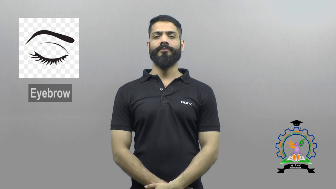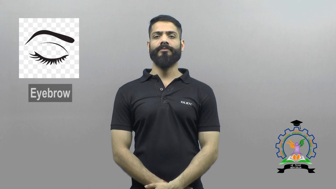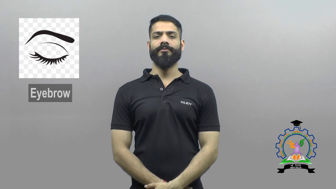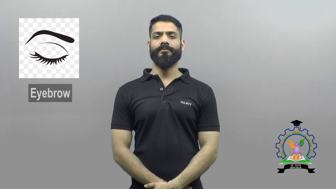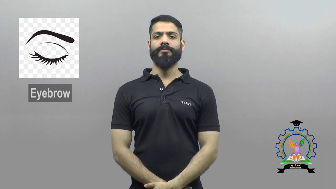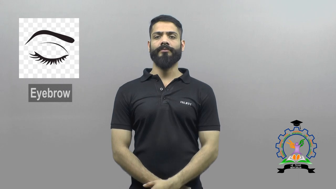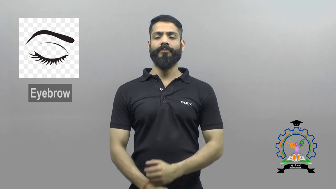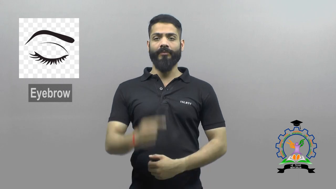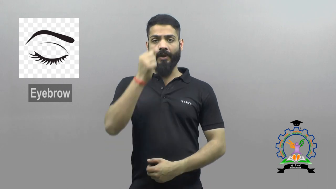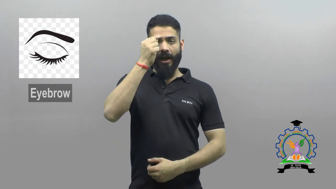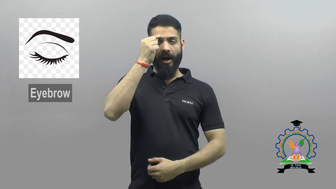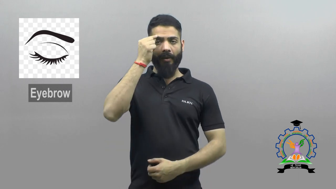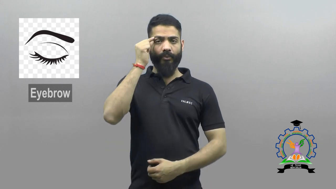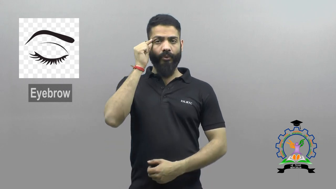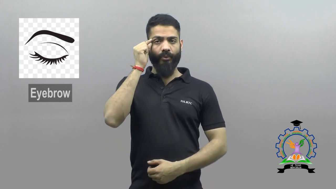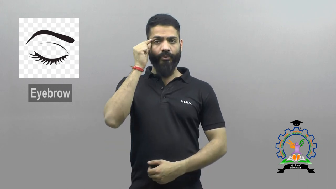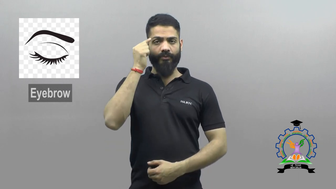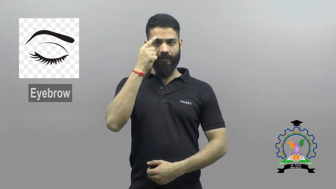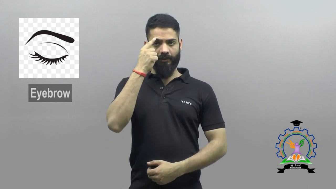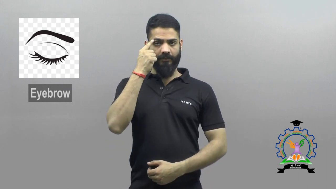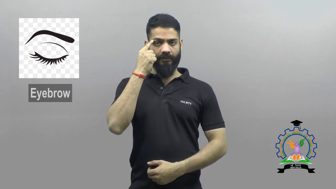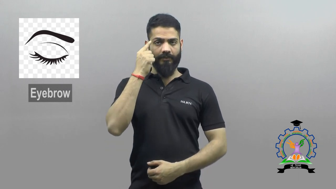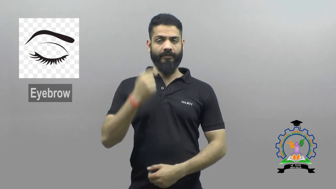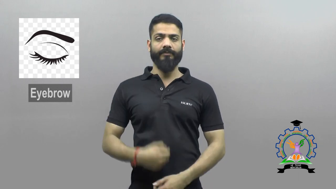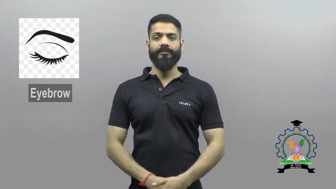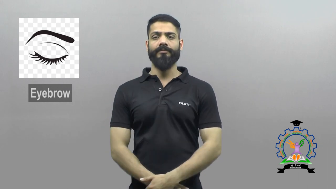Eyebrow